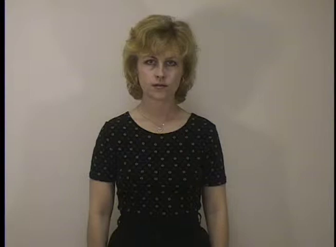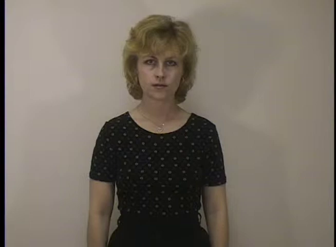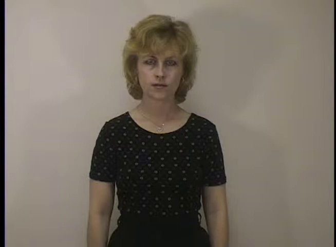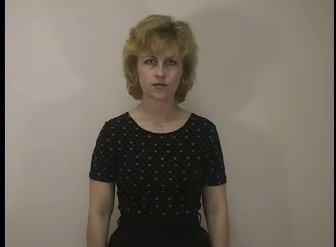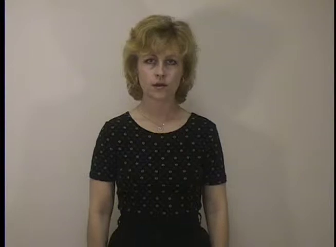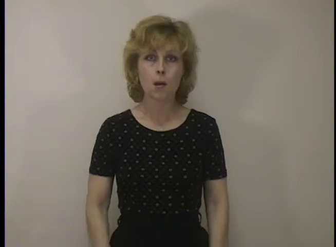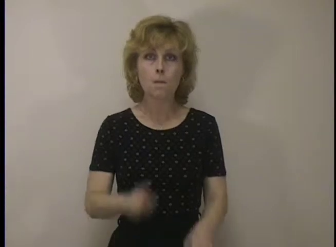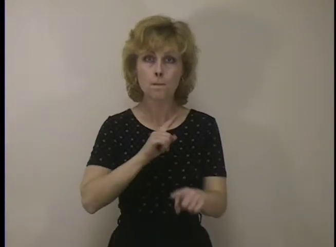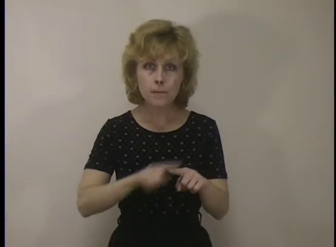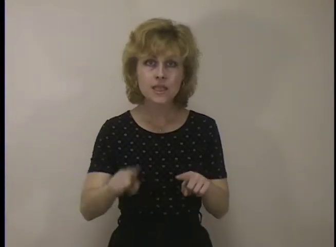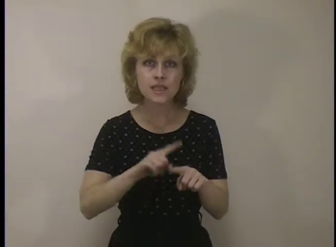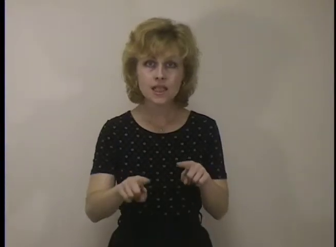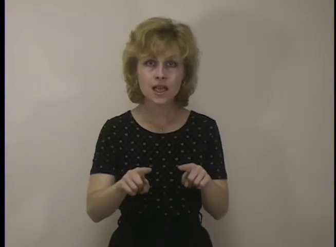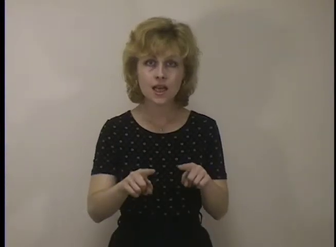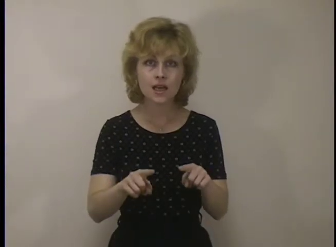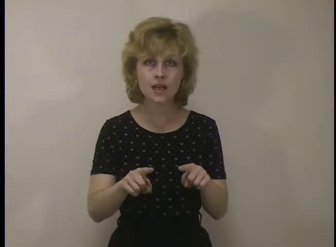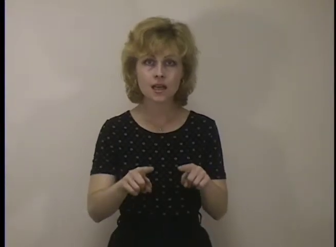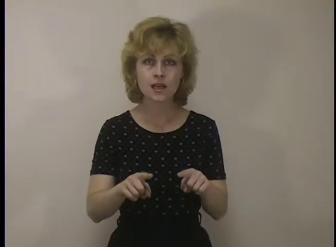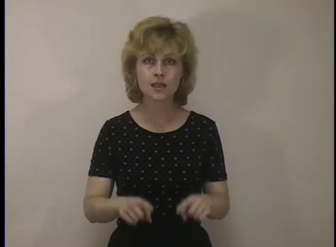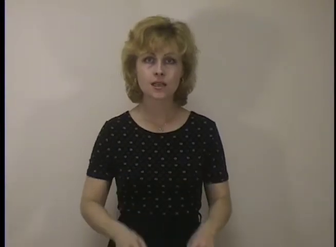soon